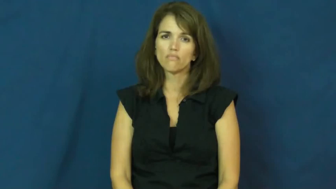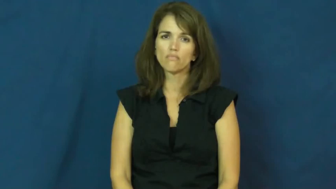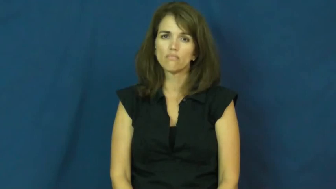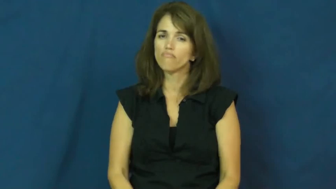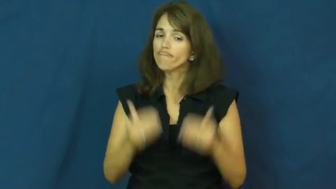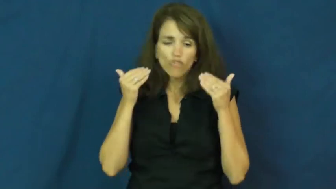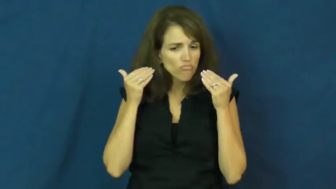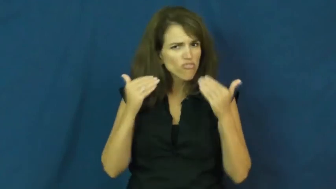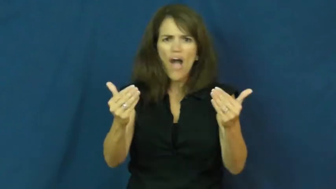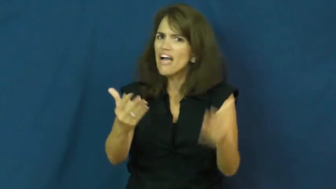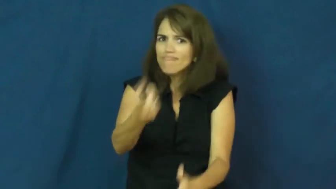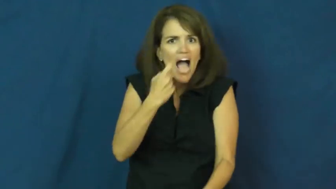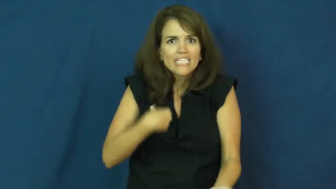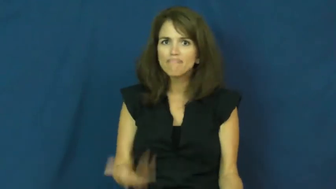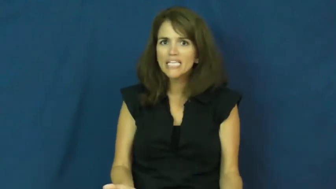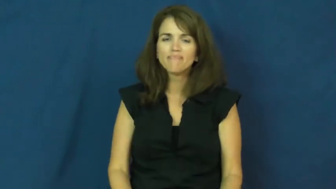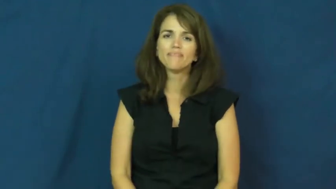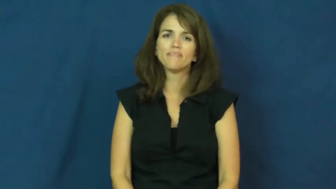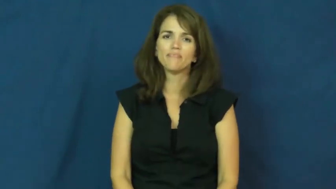fire away